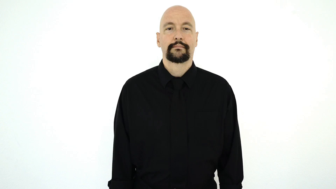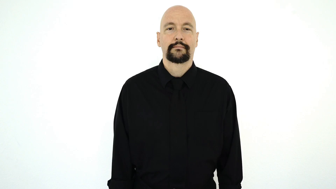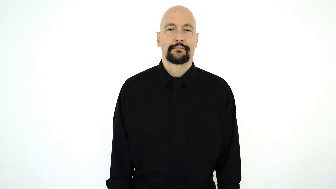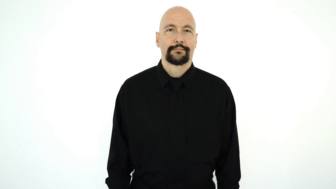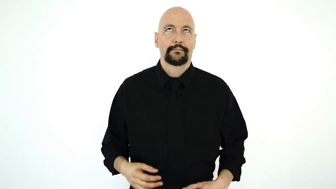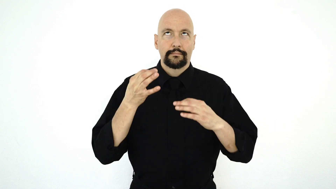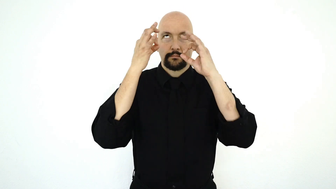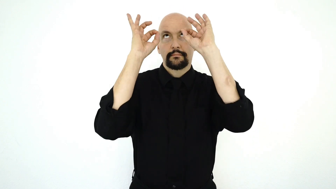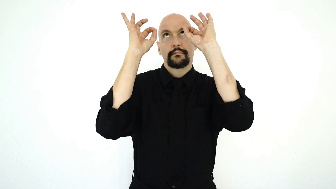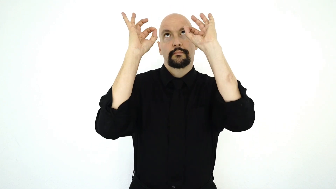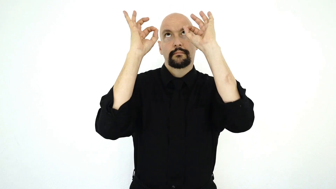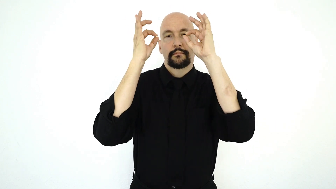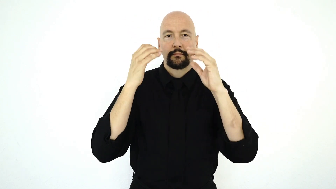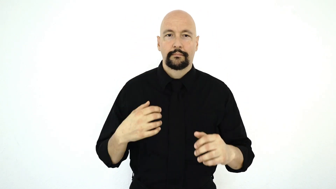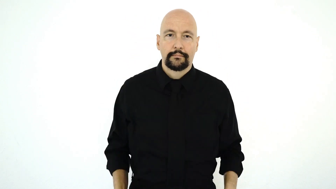ROLL-EYES / eye roll / roll your eyes at